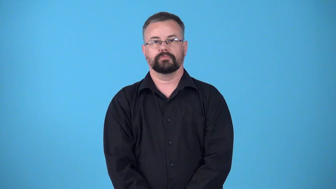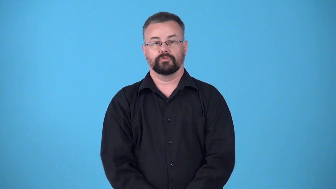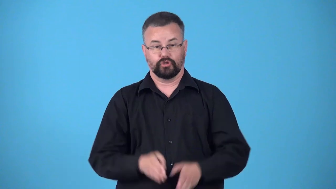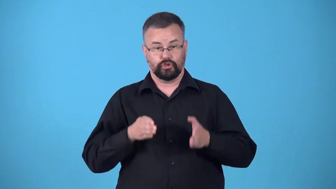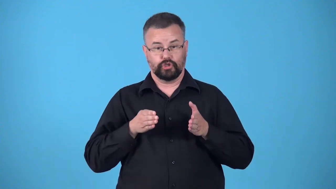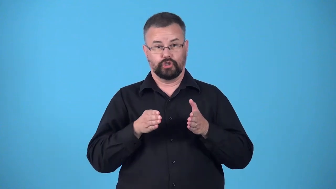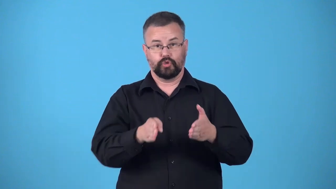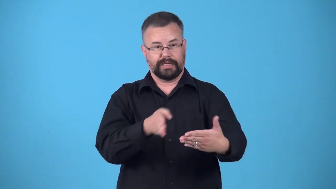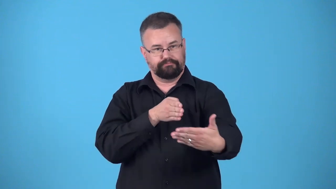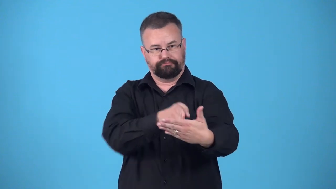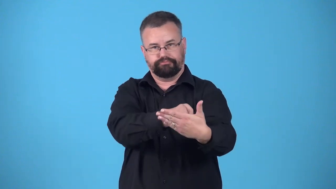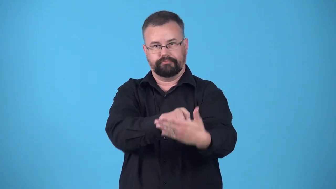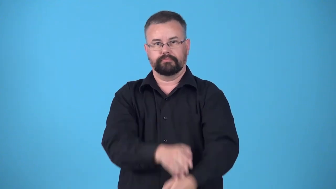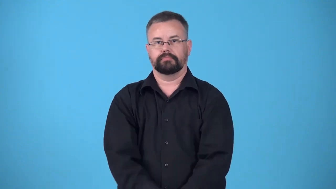dead end